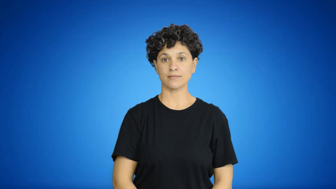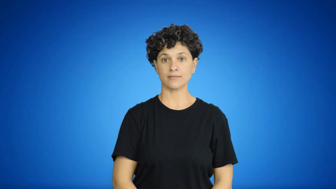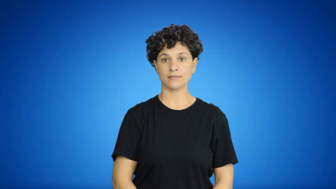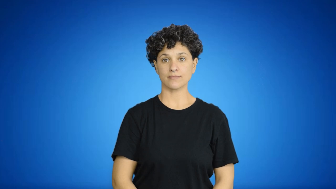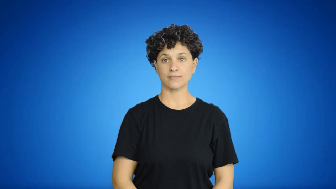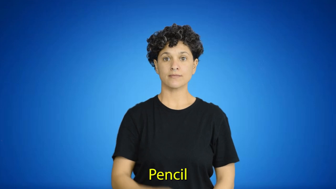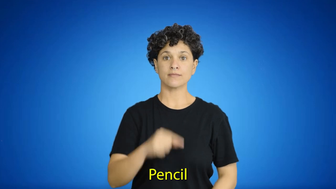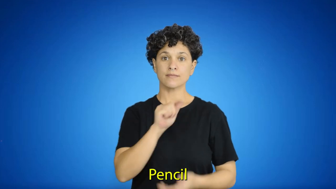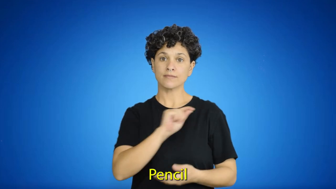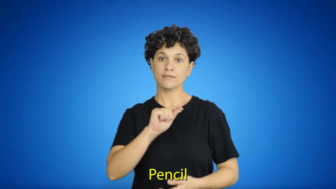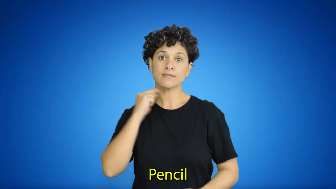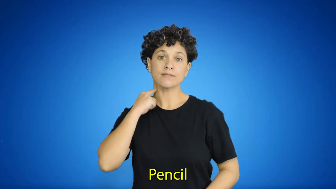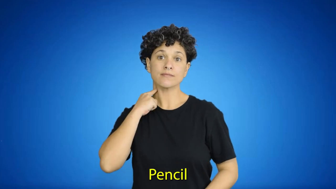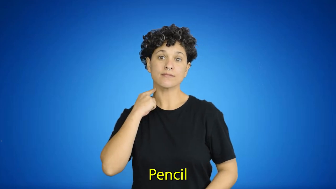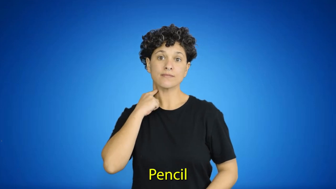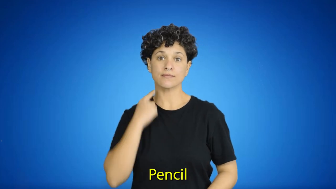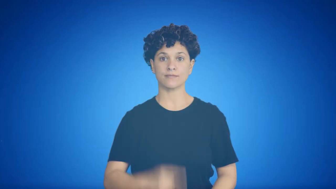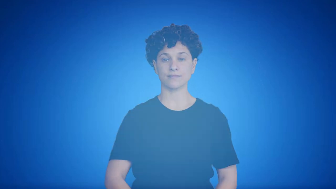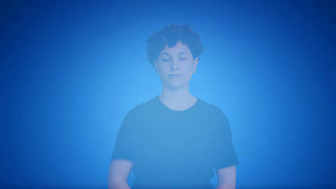Pensil